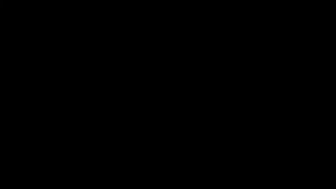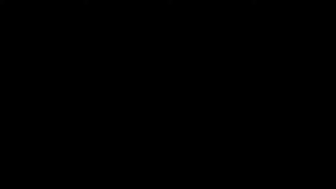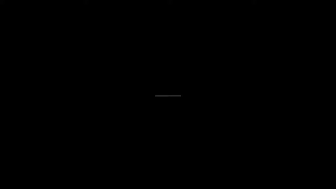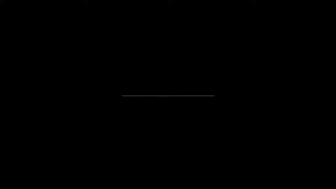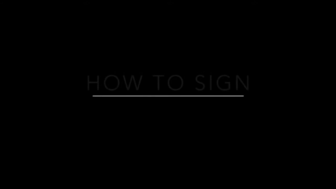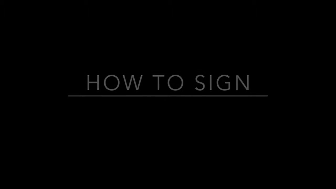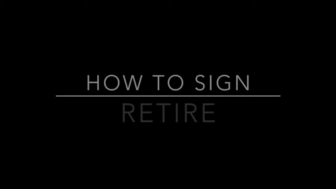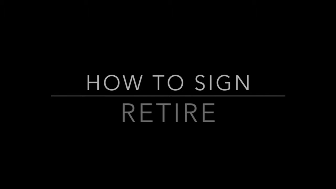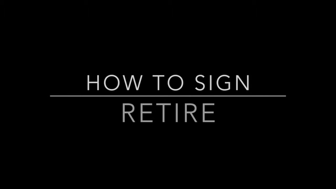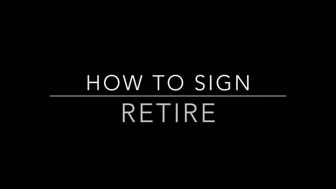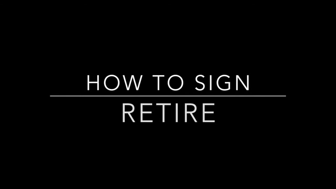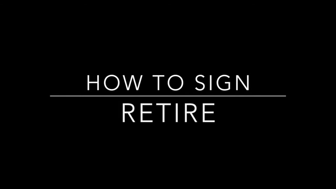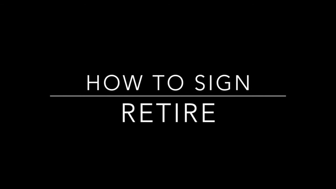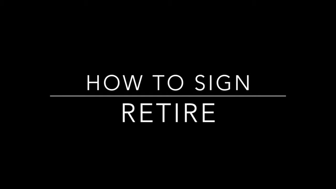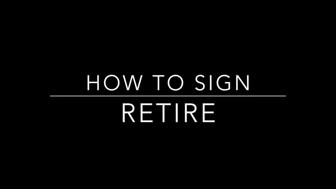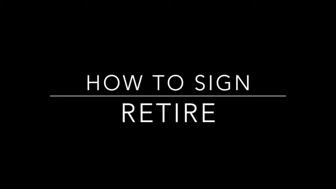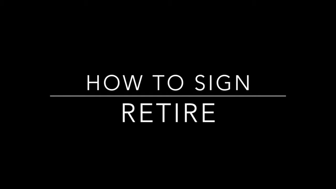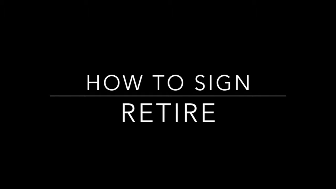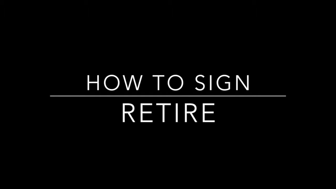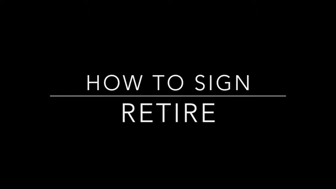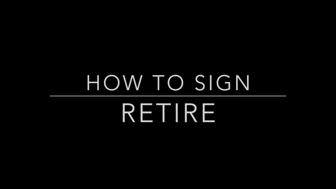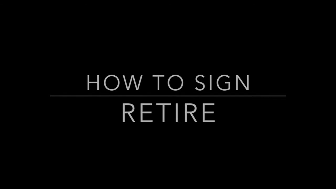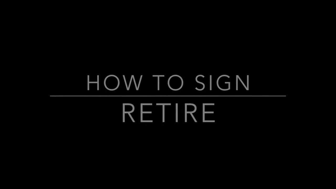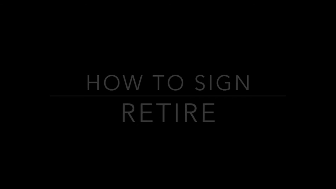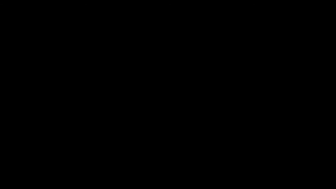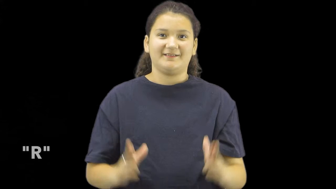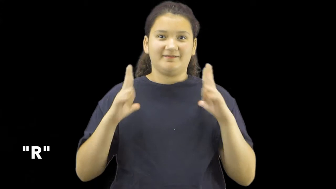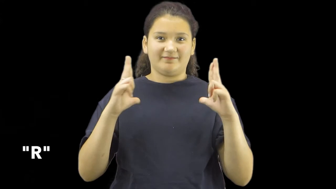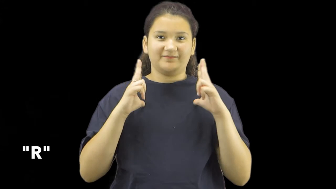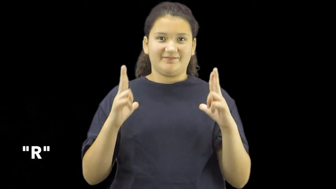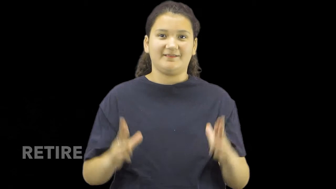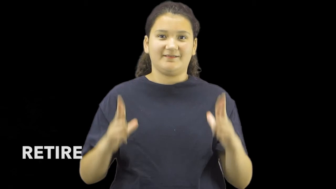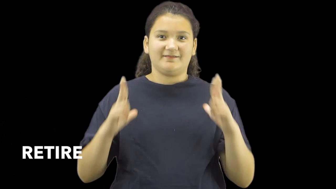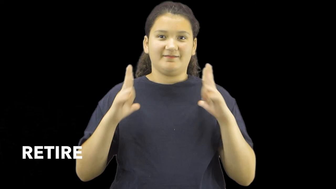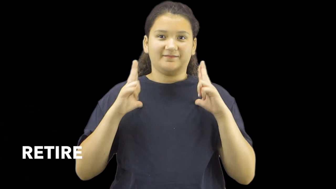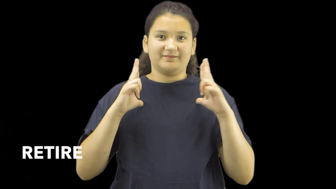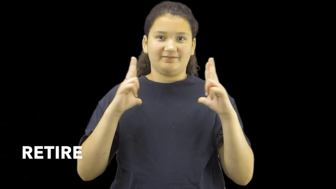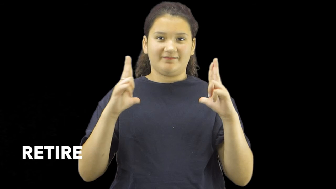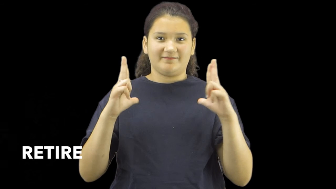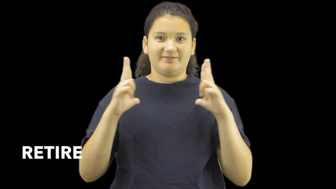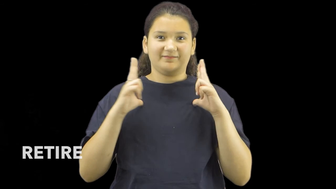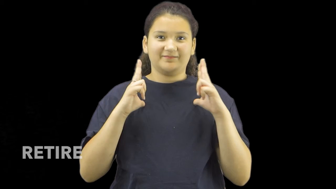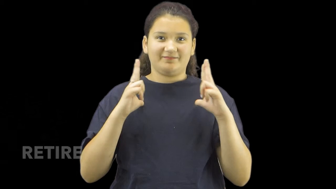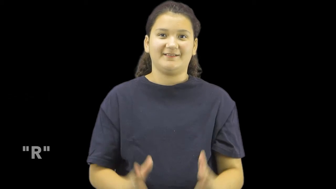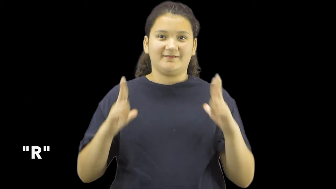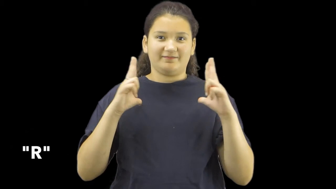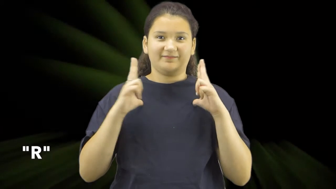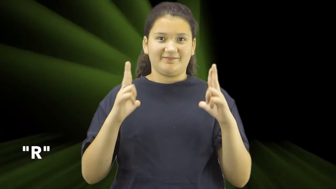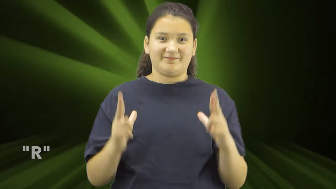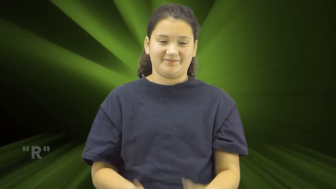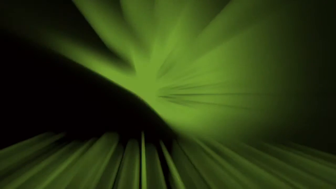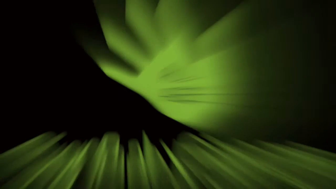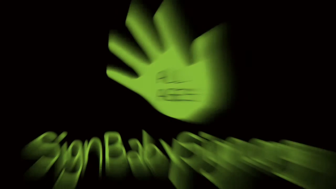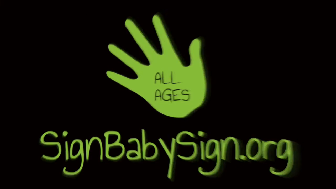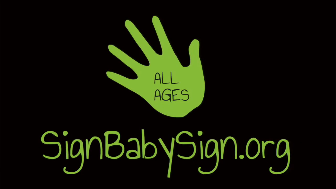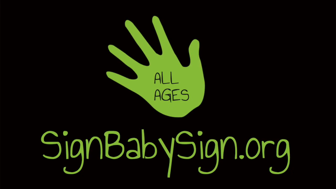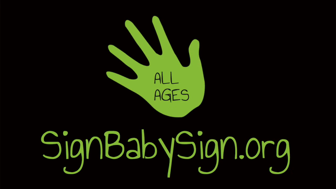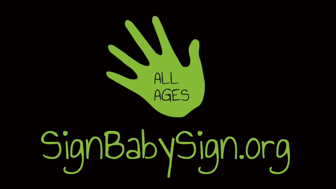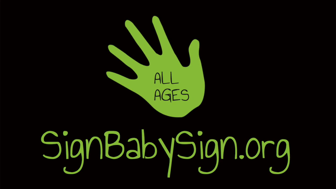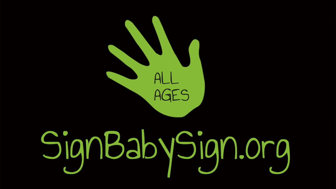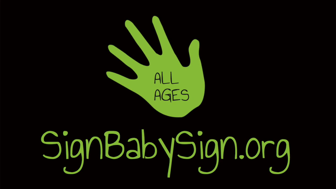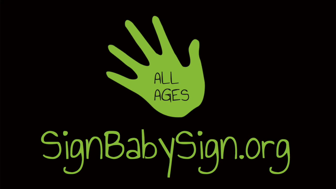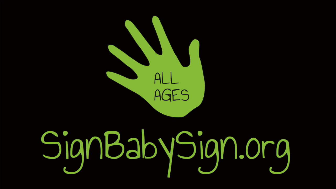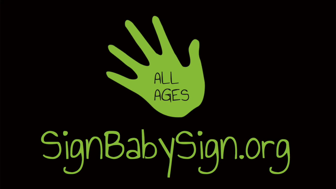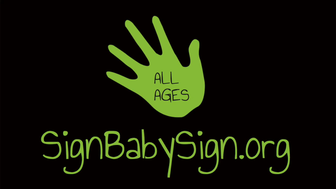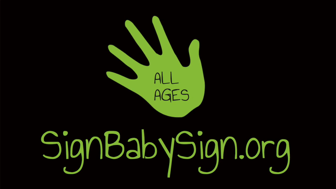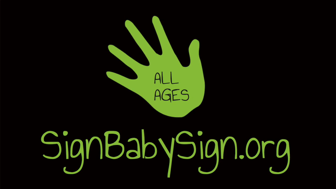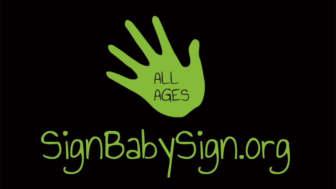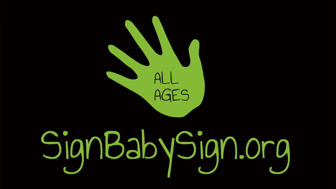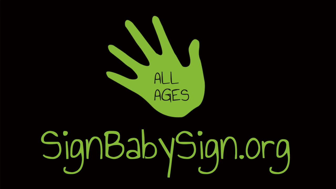Retire